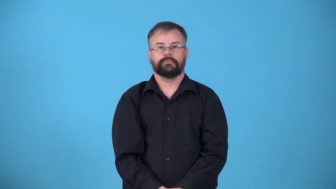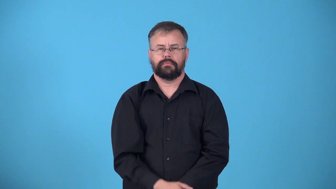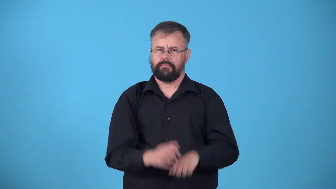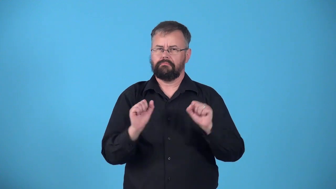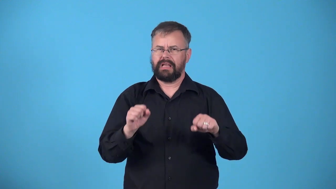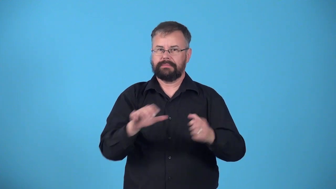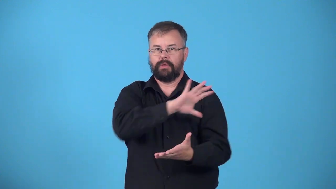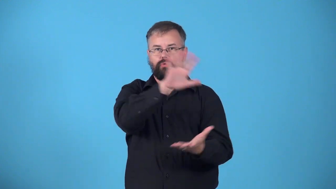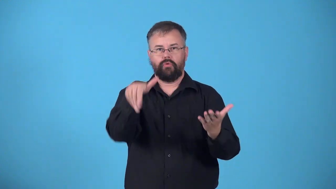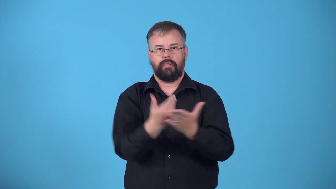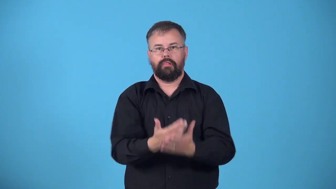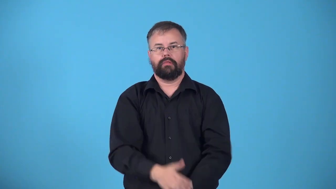if not all